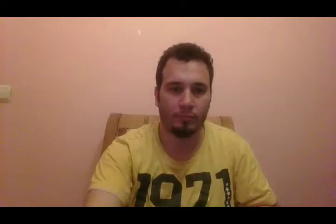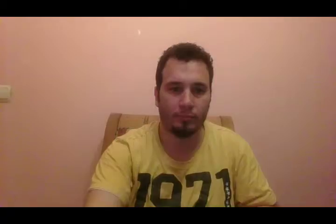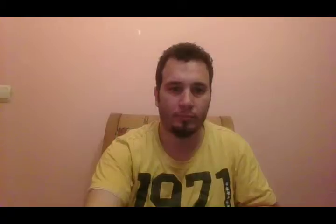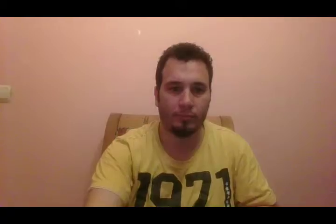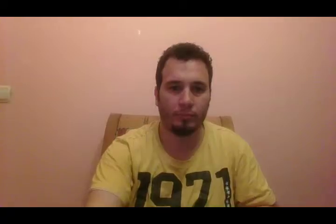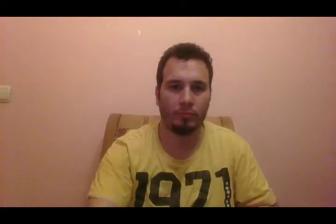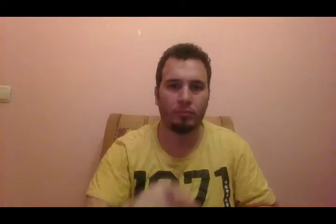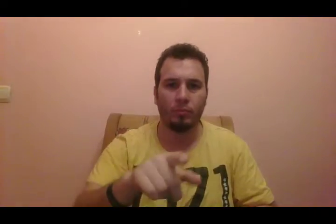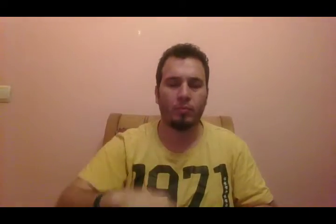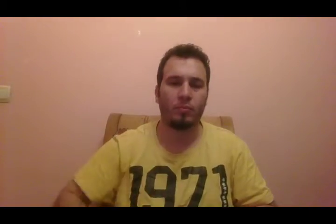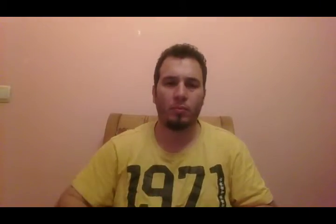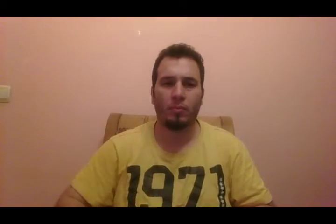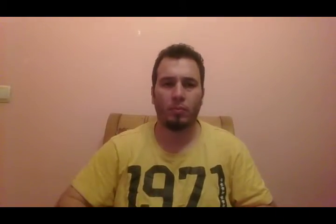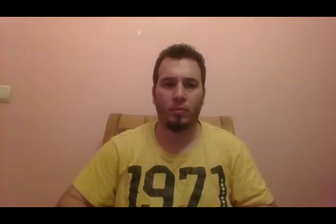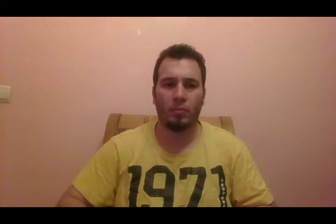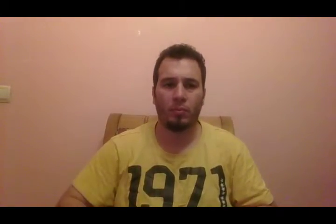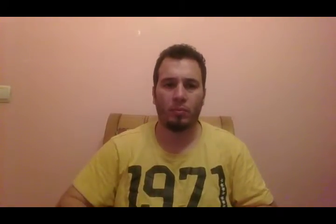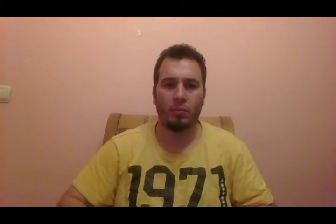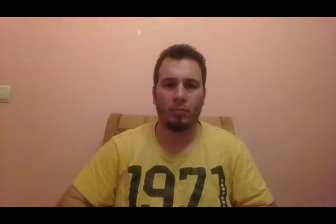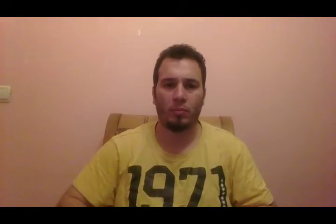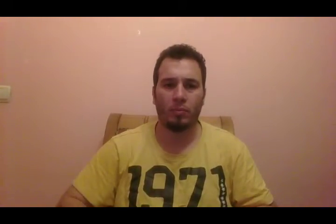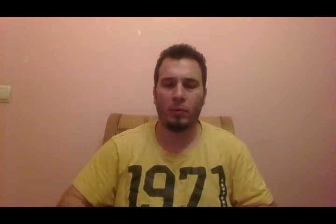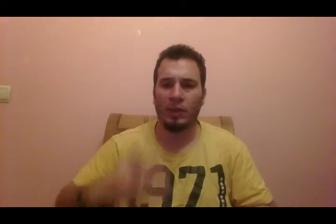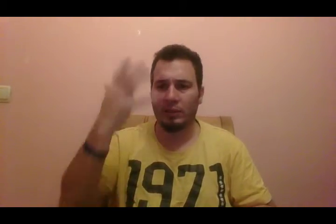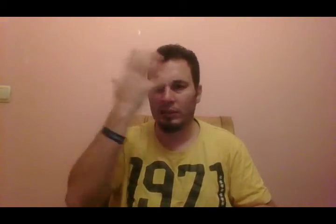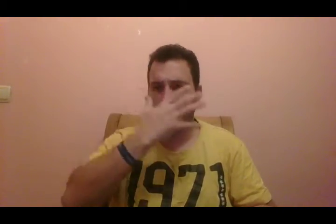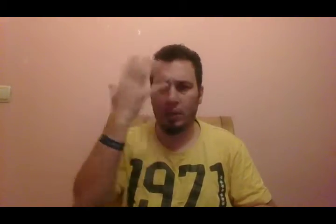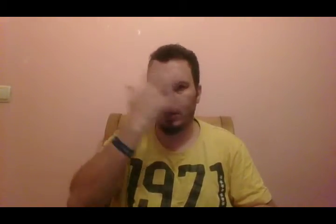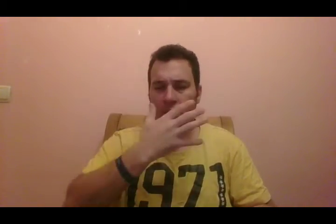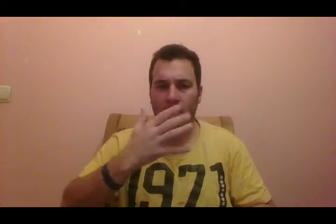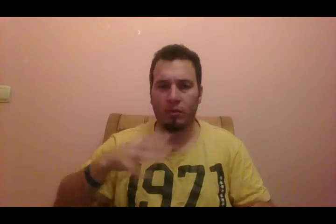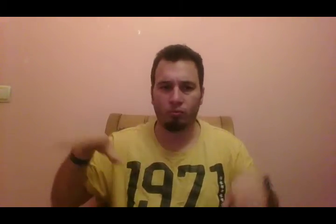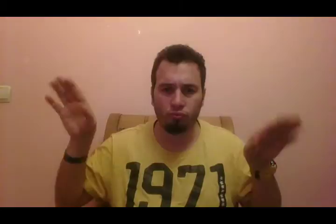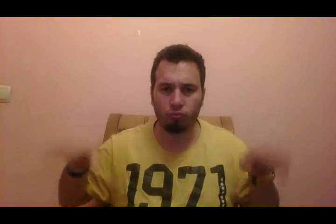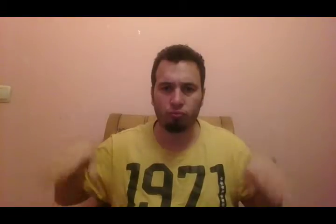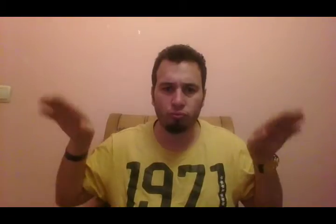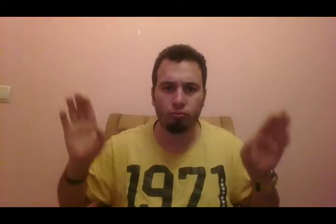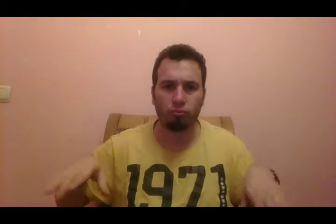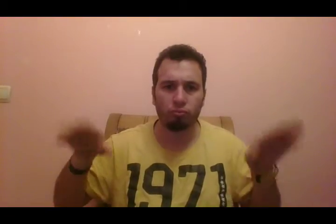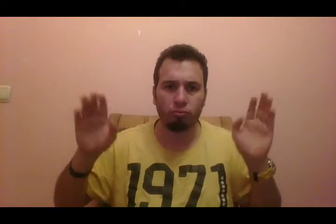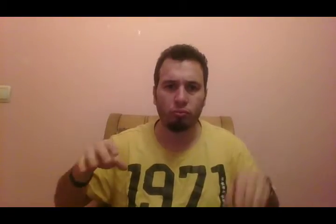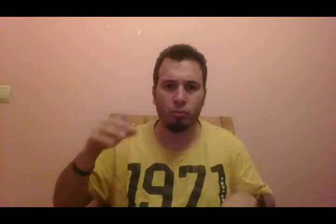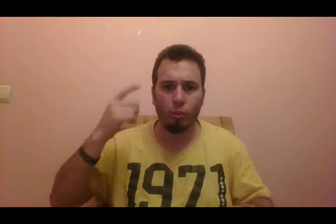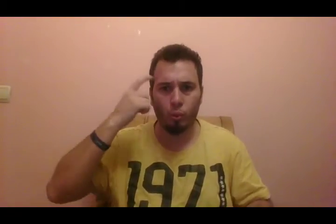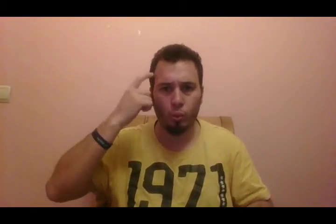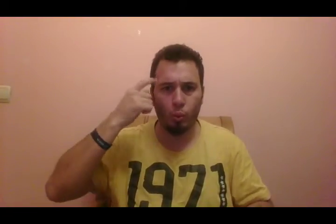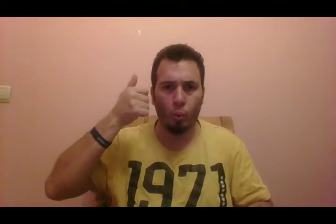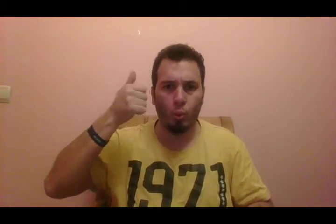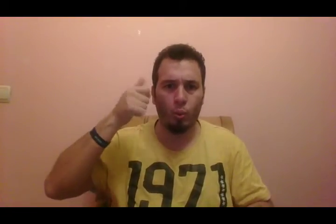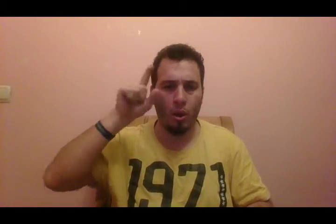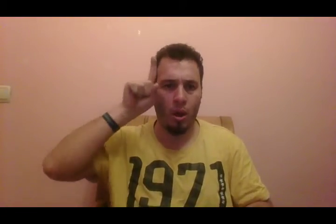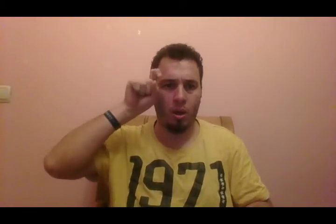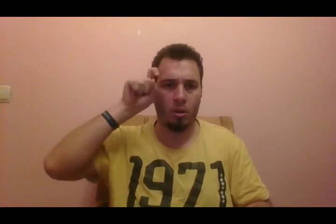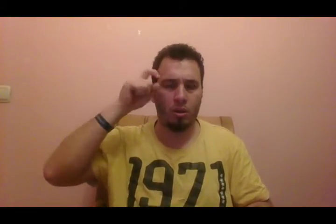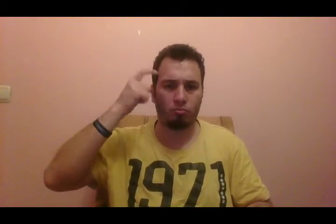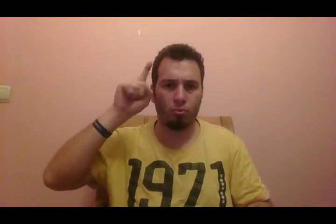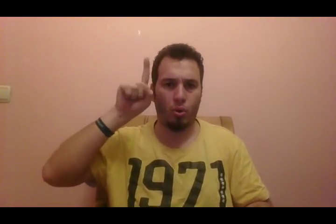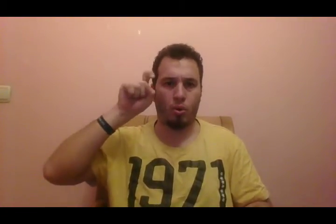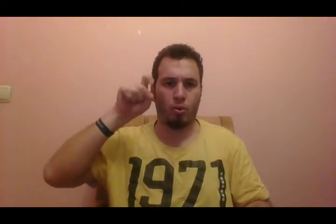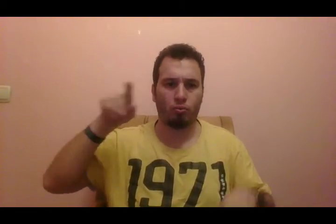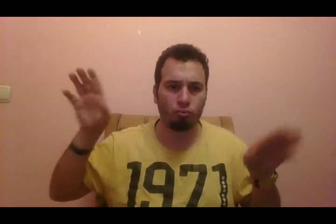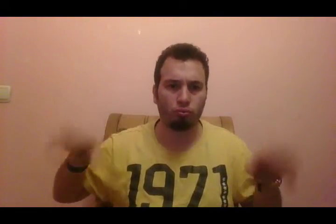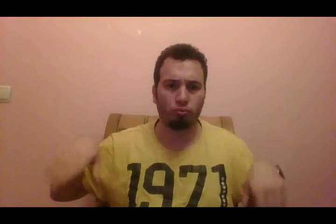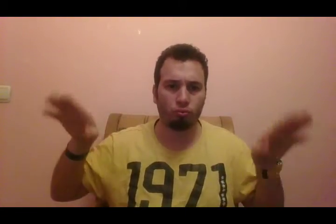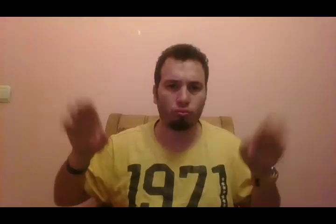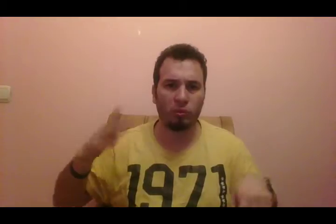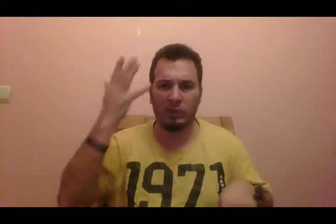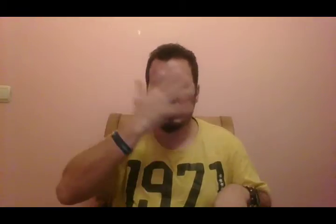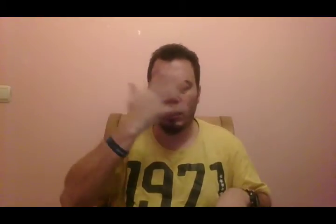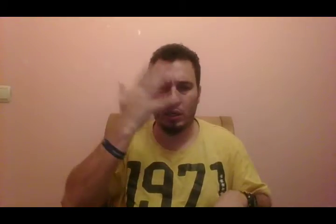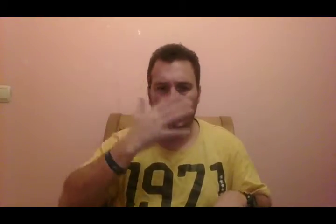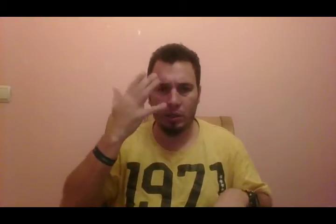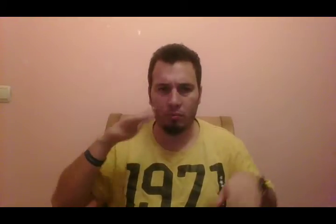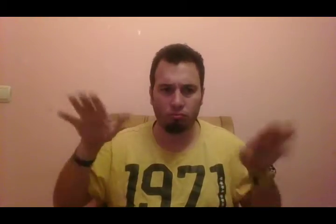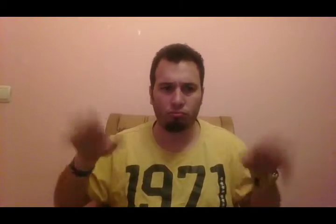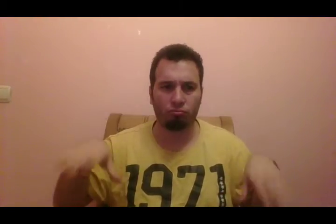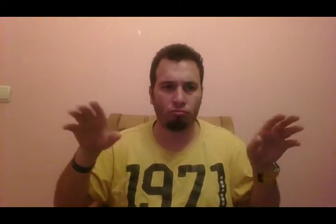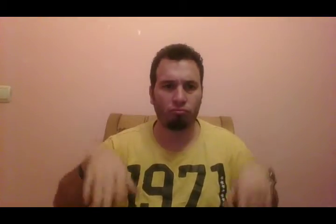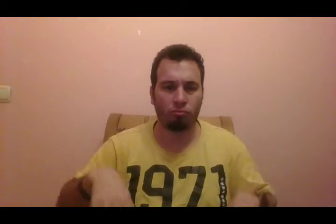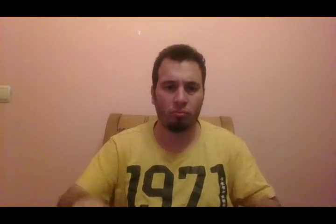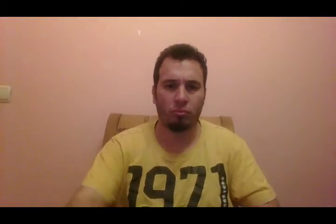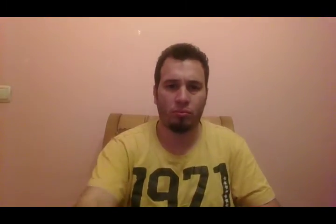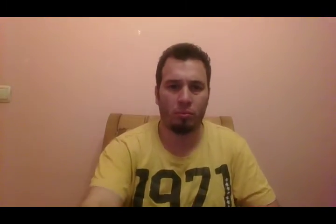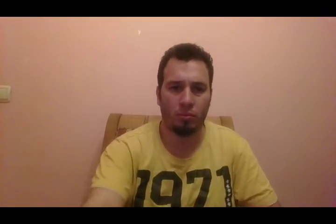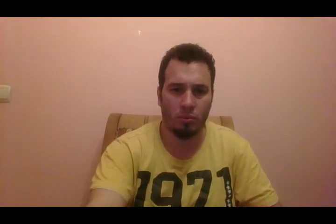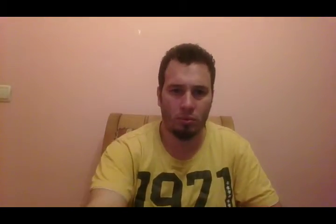crow